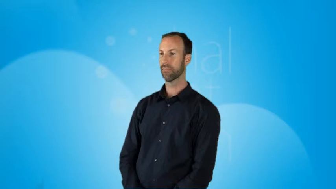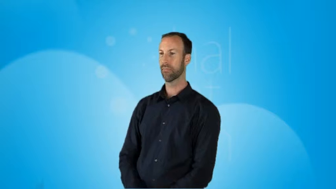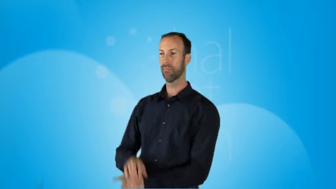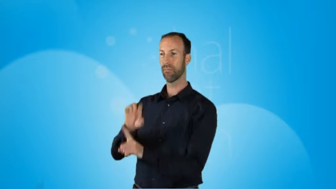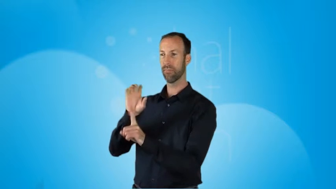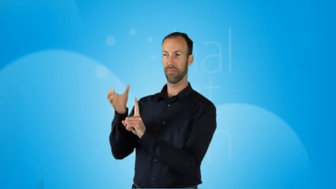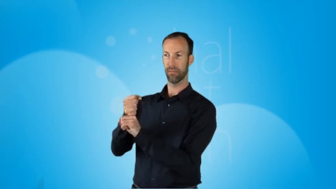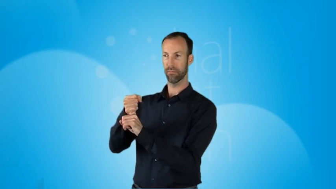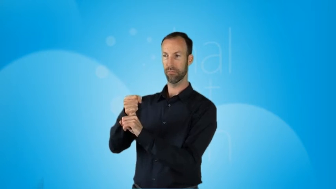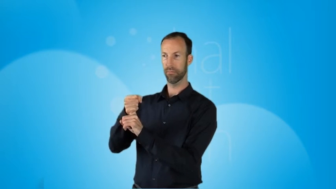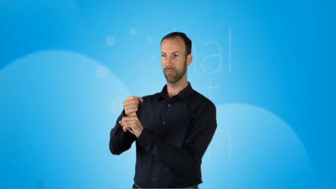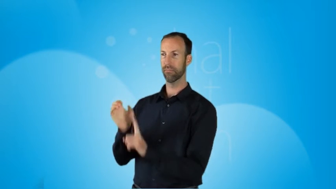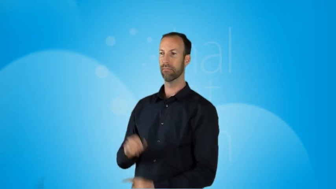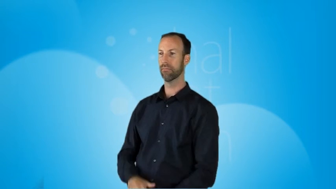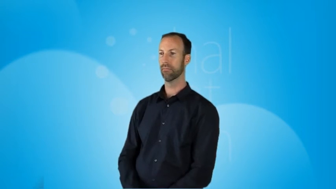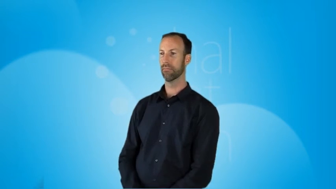caught